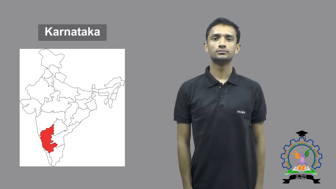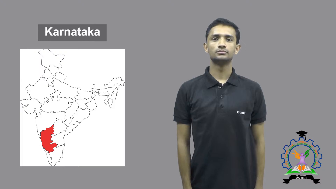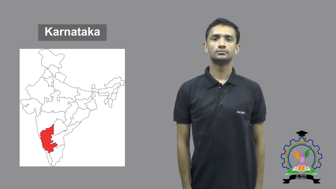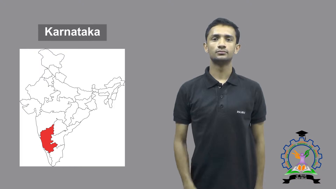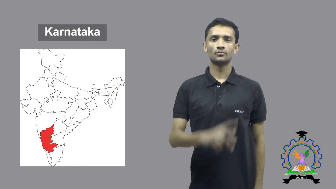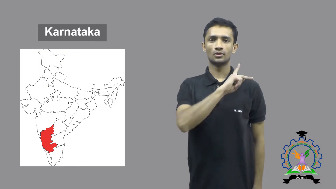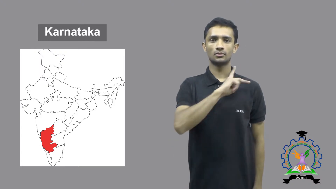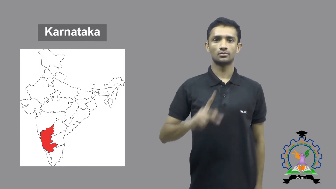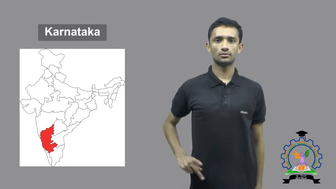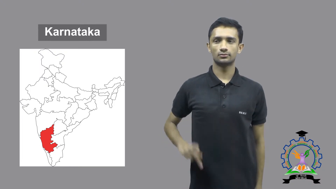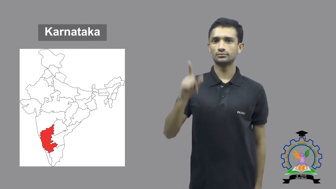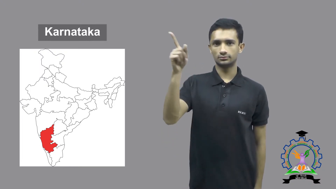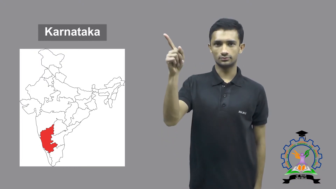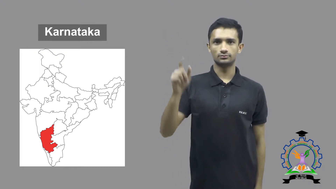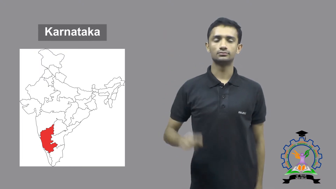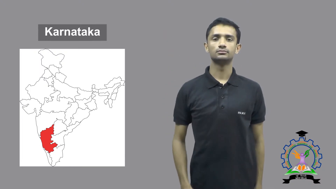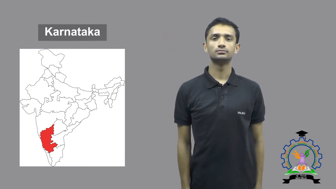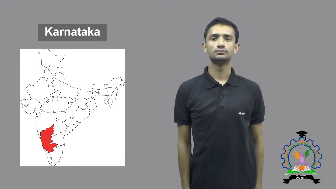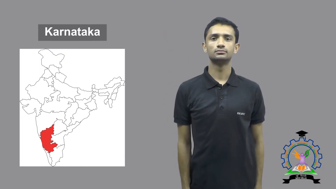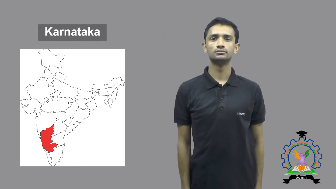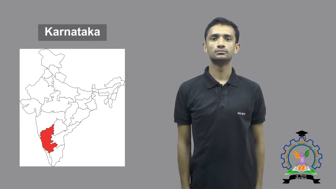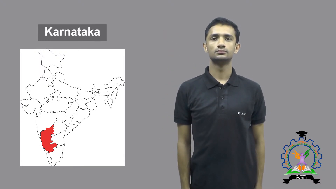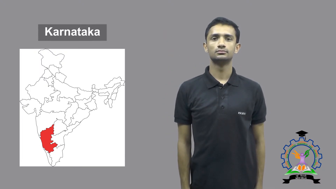Karnataka